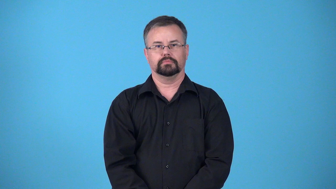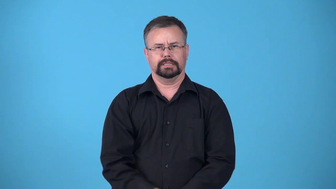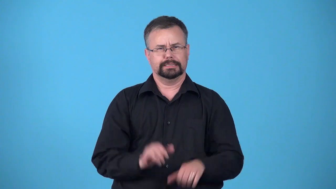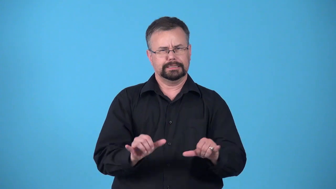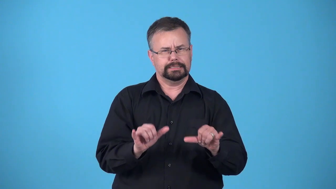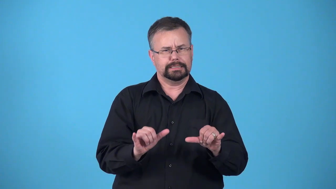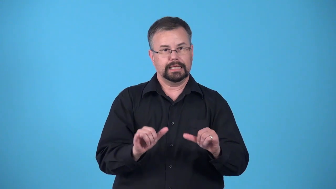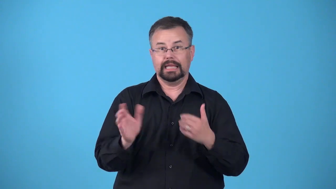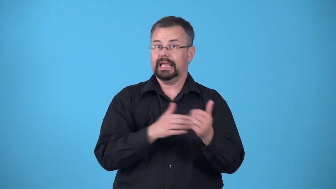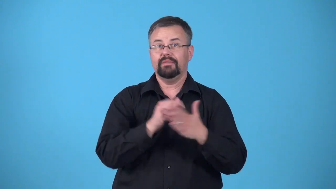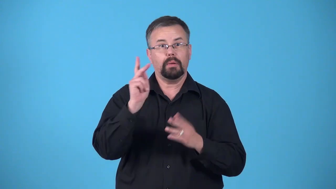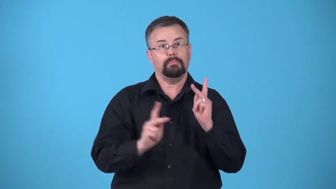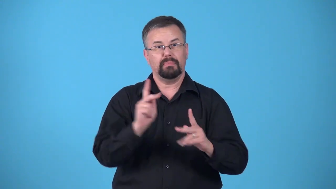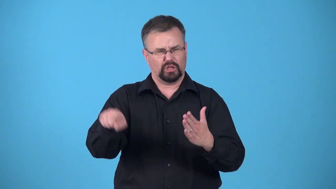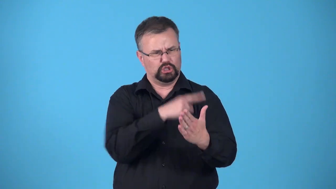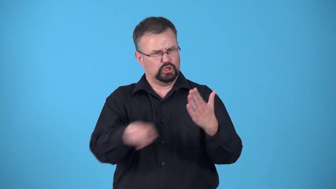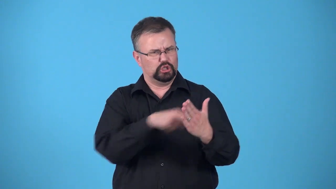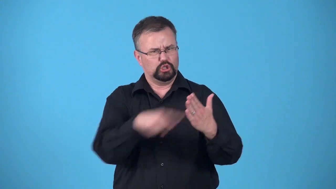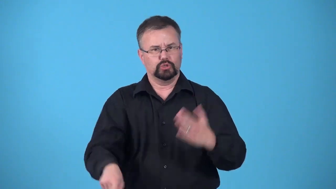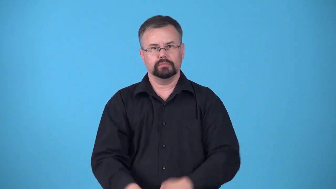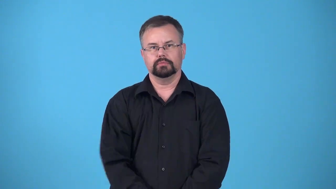stick to your guns